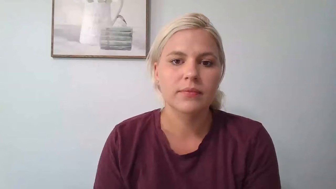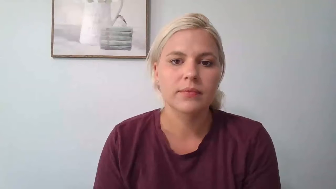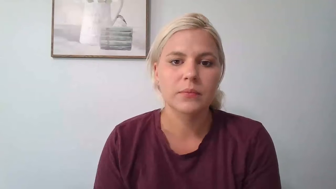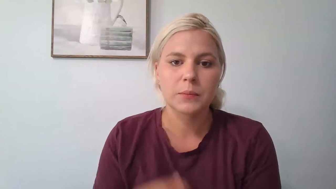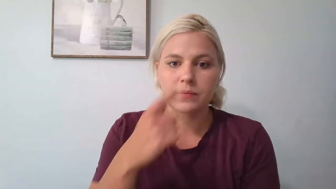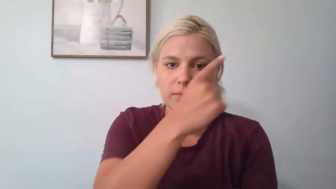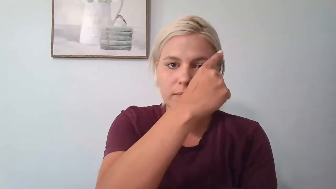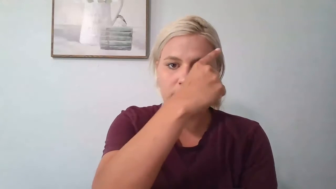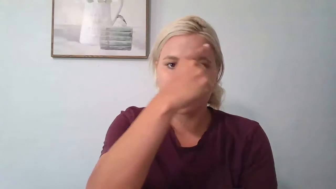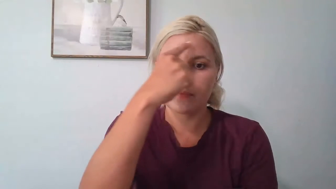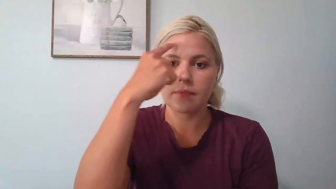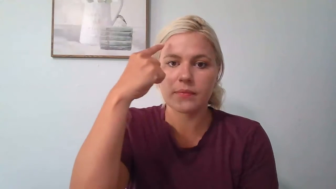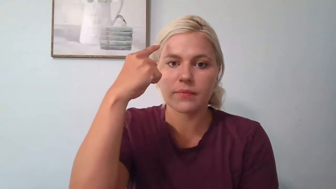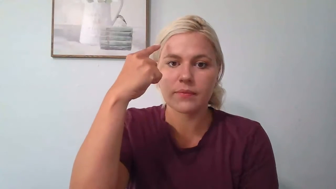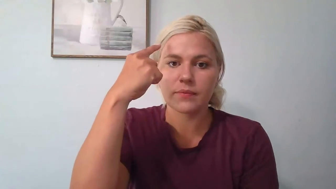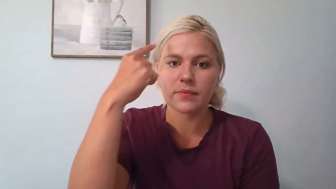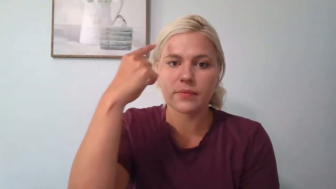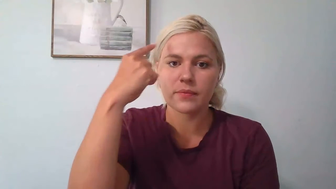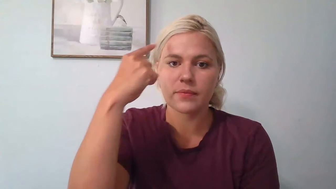BLACK